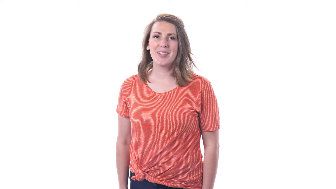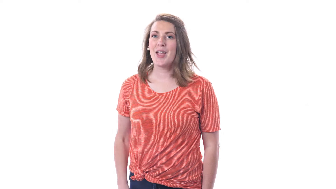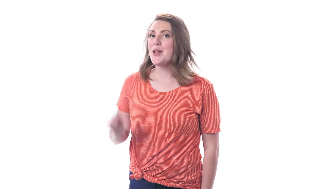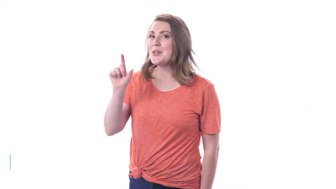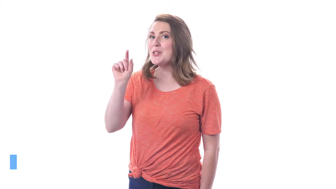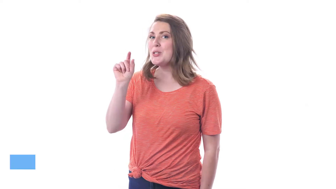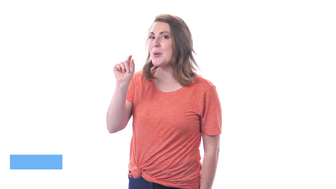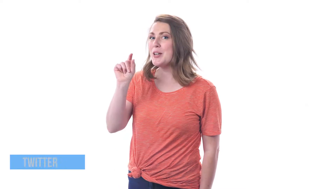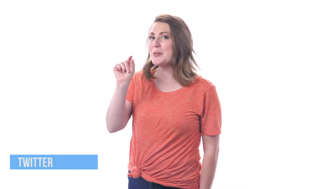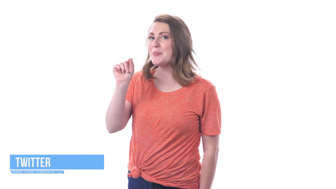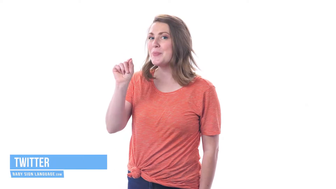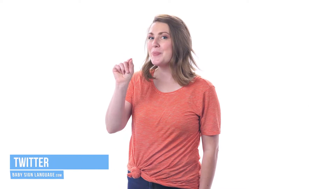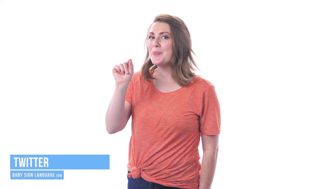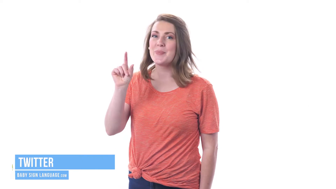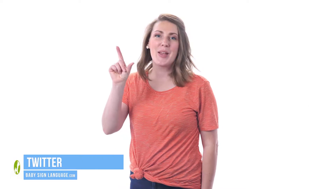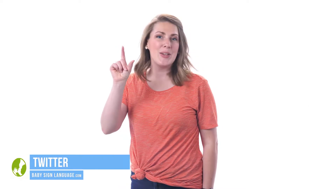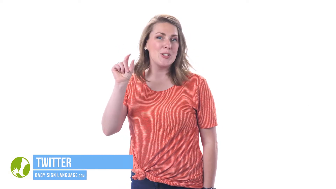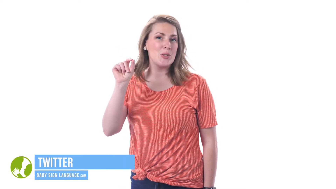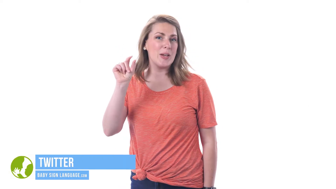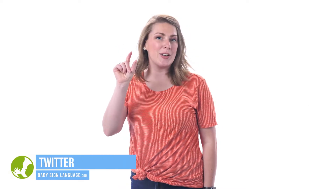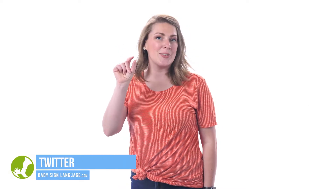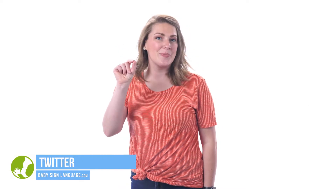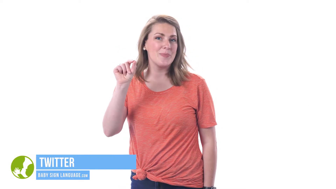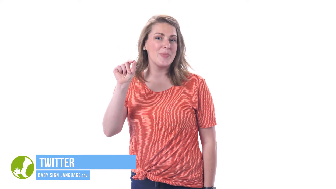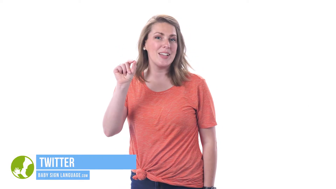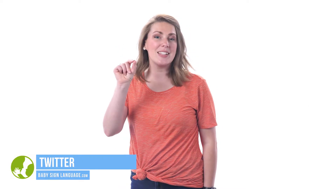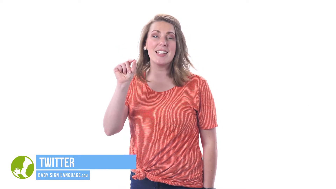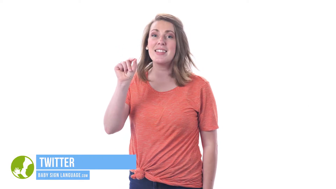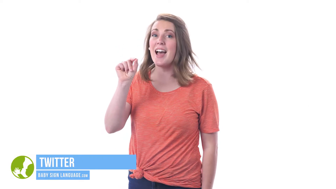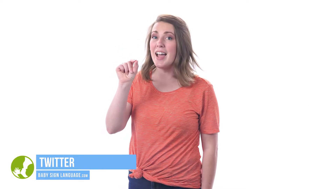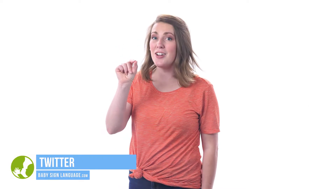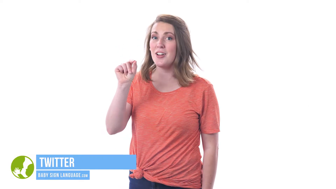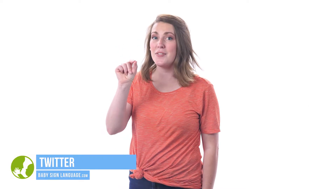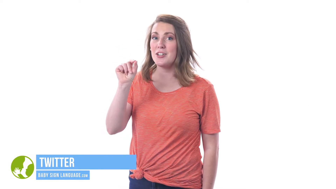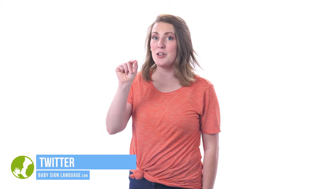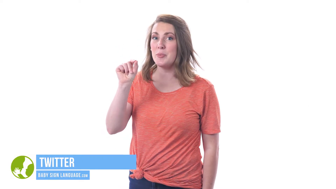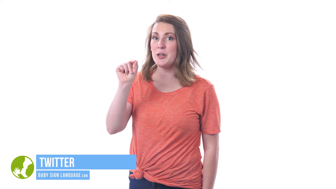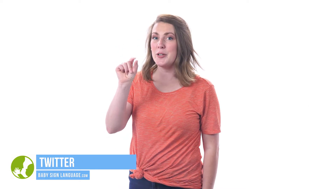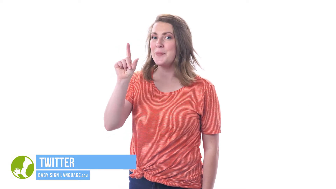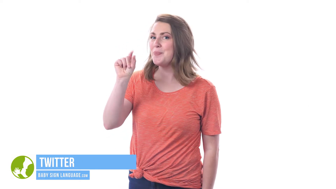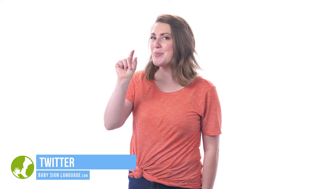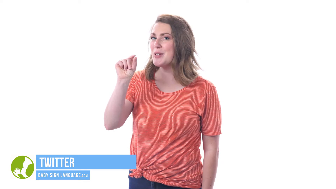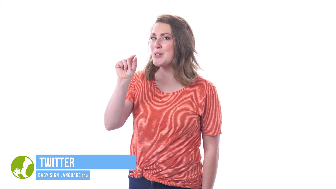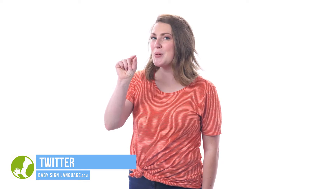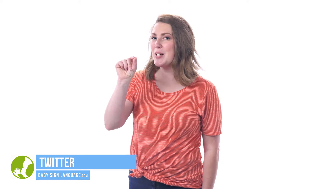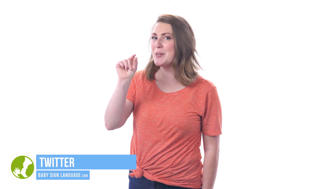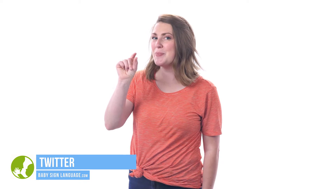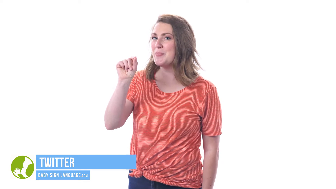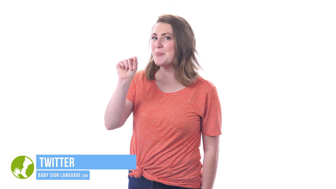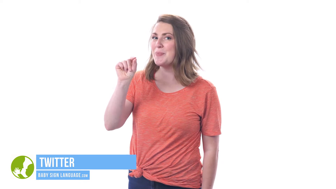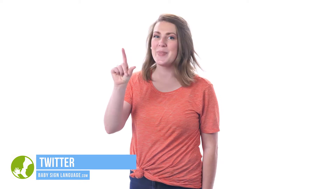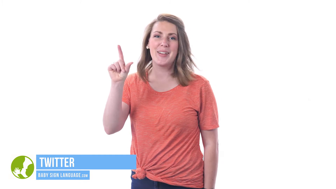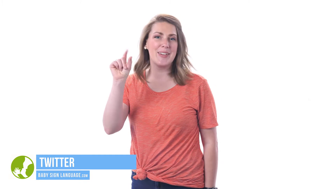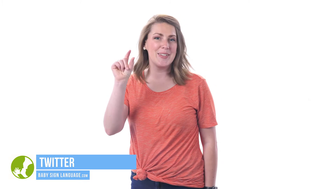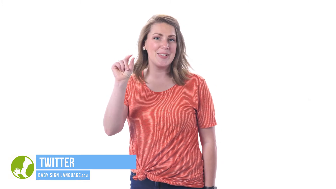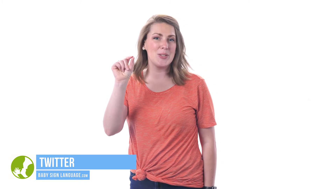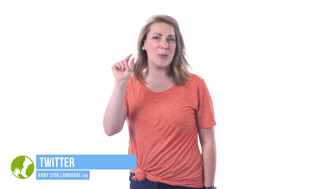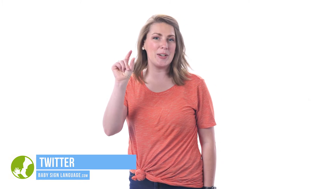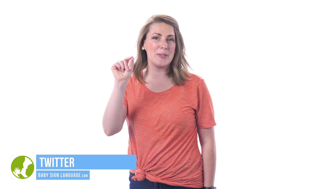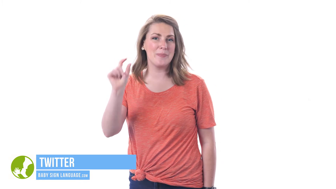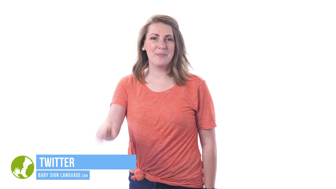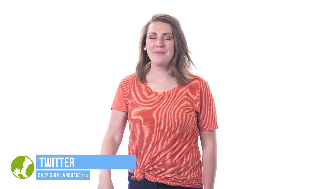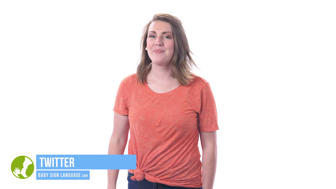Twitter